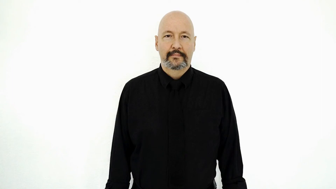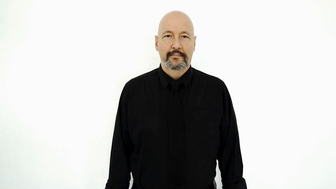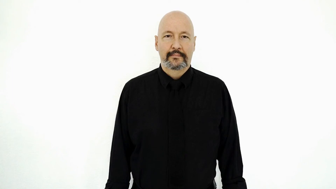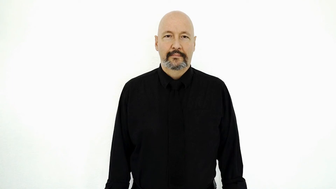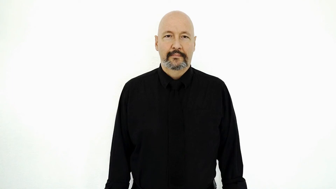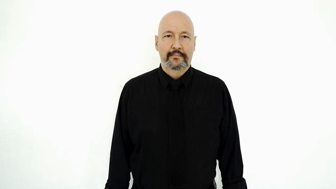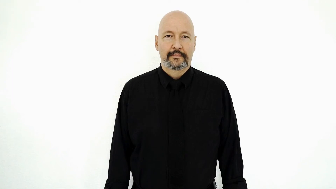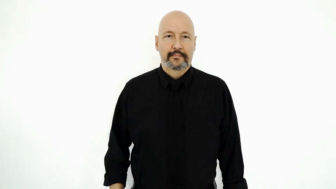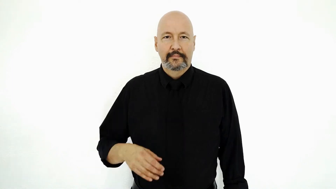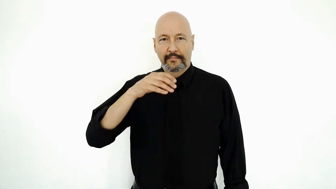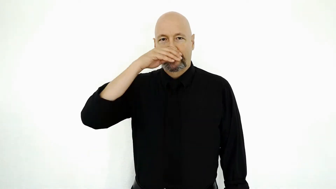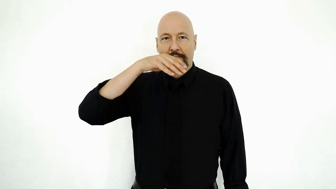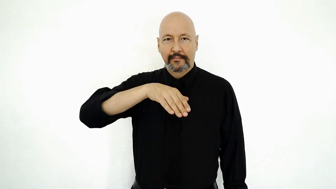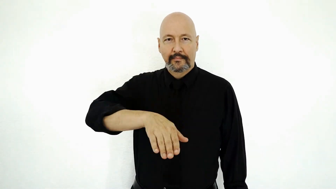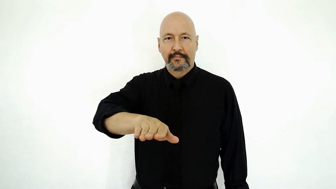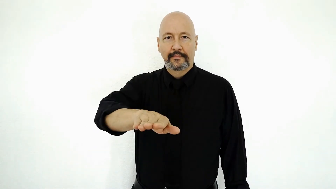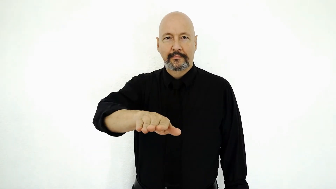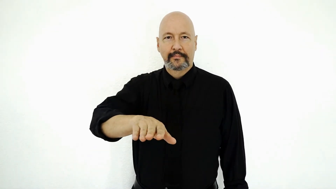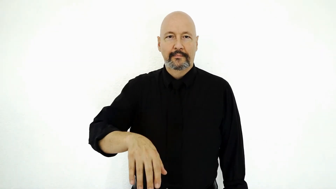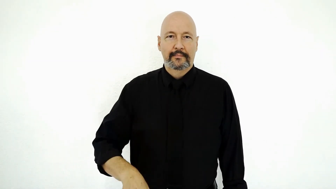ELEPHANT